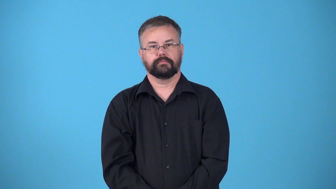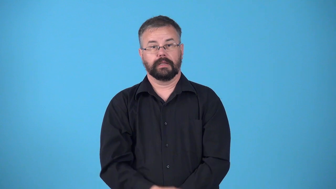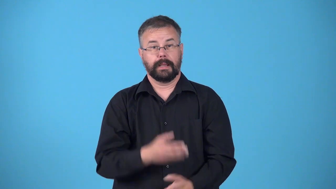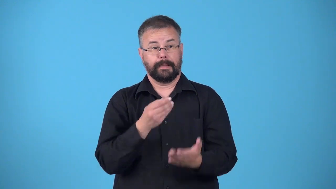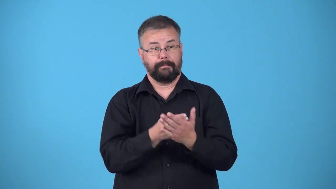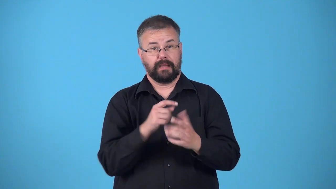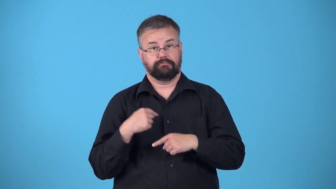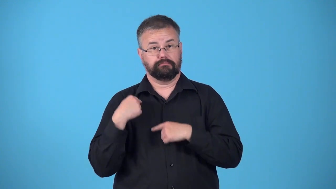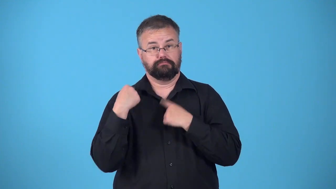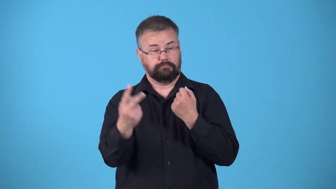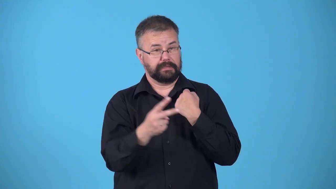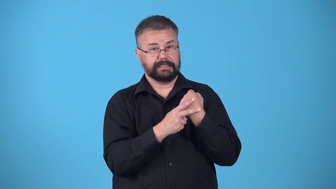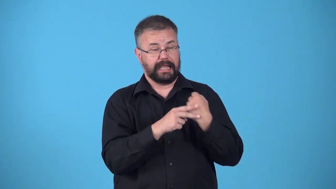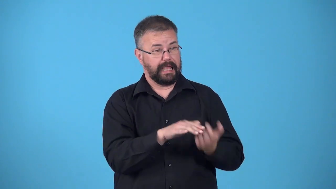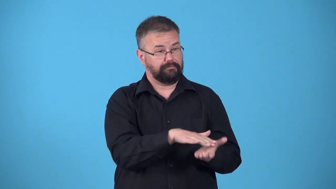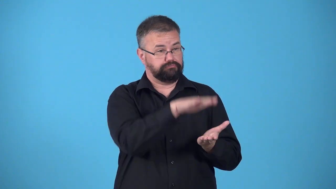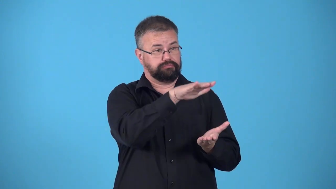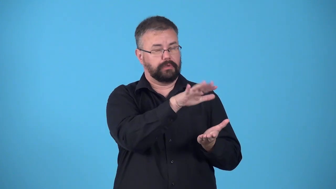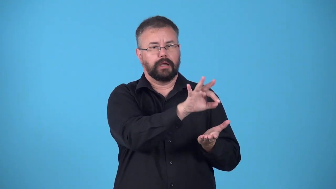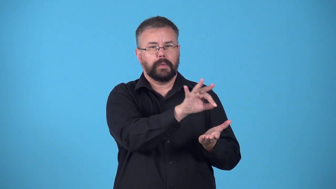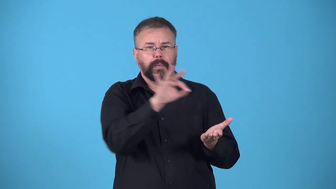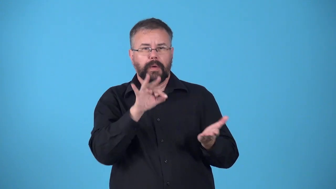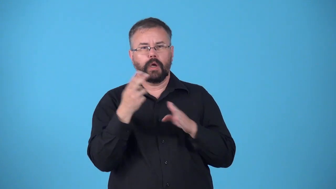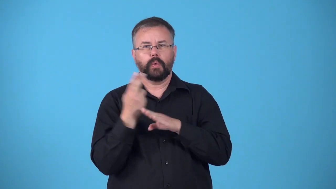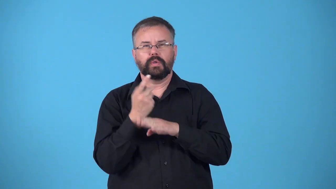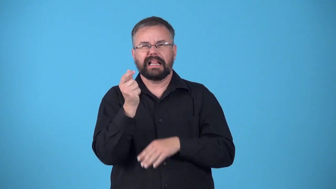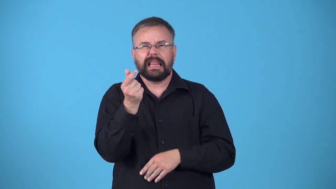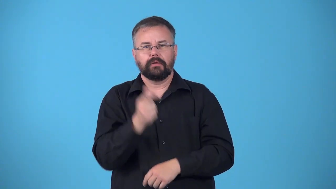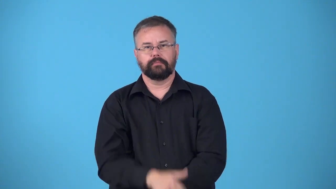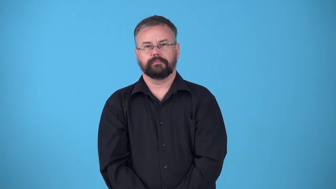dip in,dip into